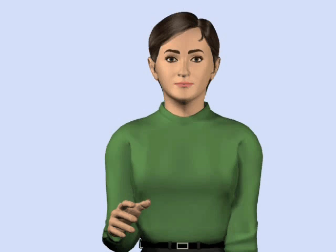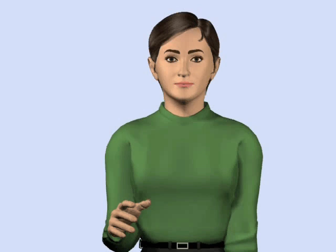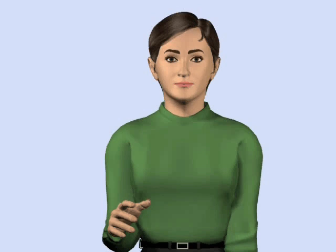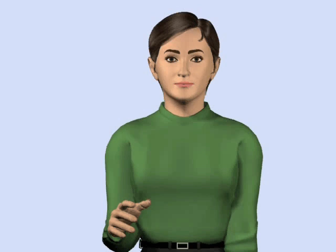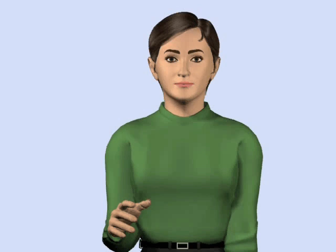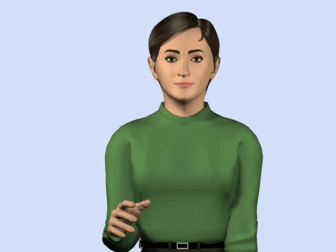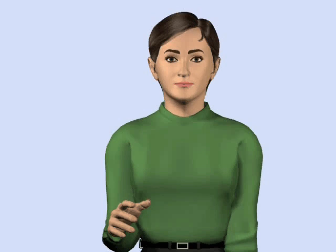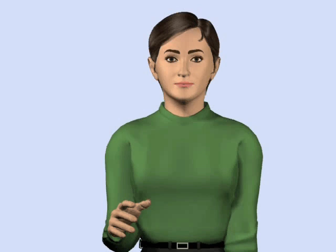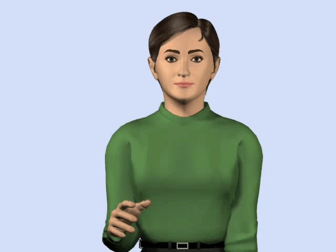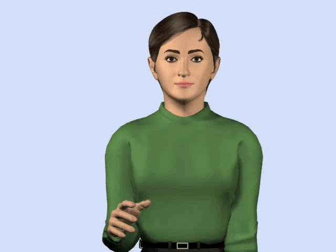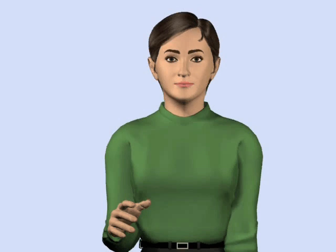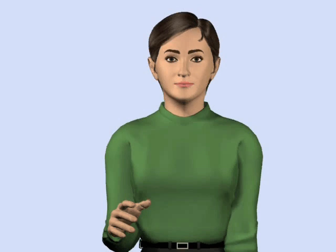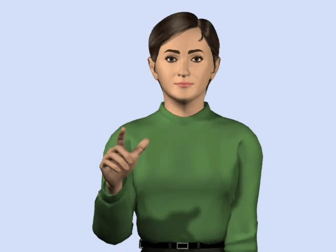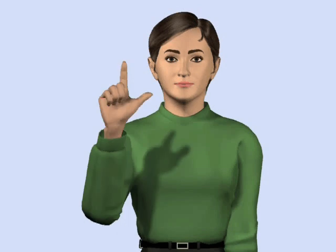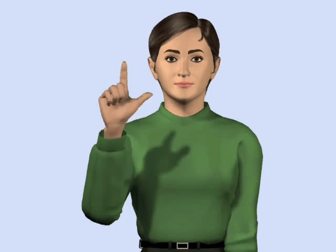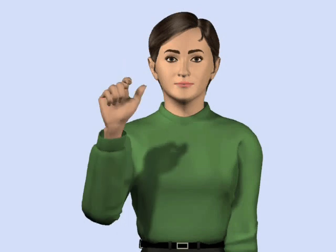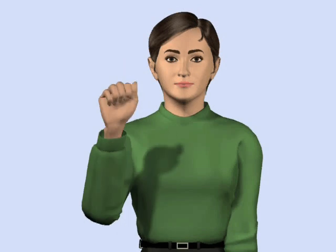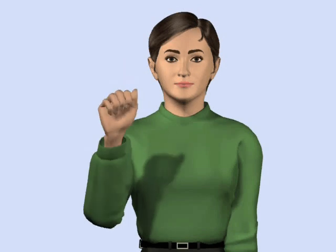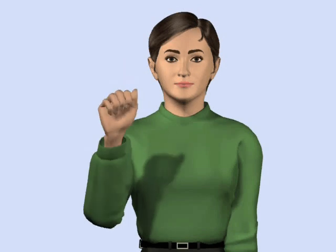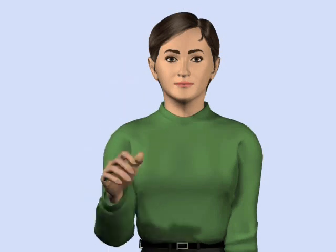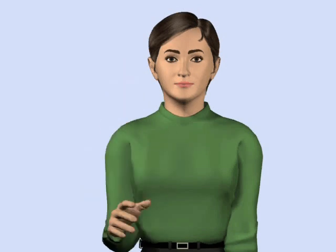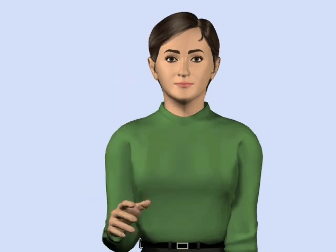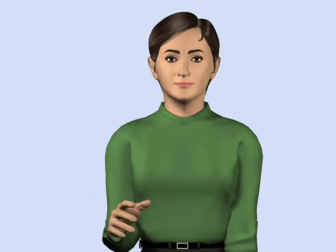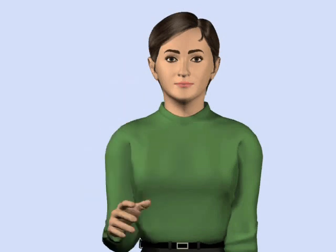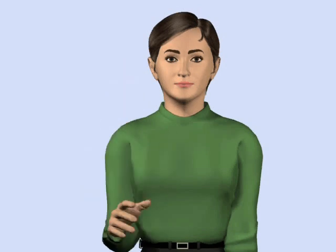Los Anglees,CA,Lewiston Auburn,ME,Los Alomos,NM